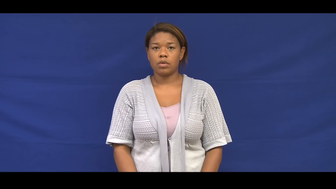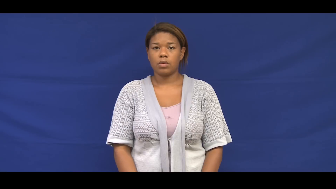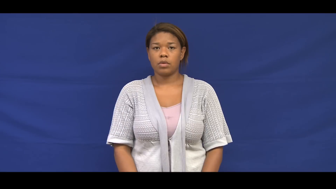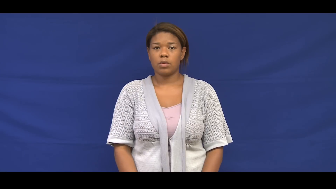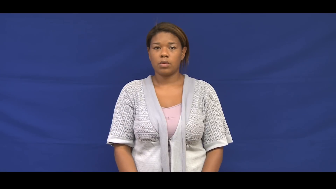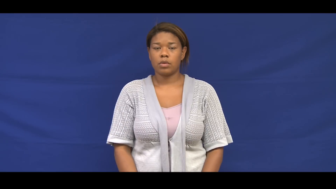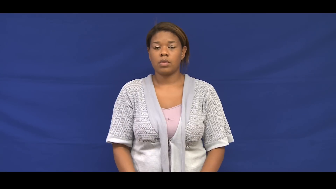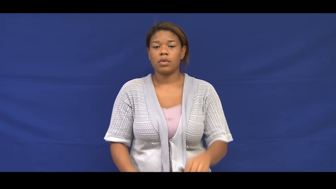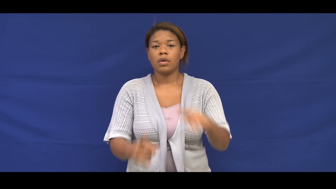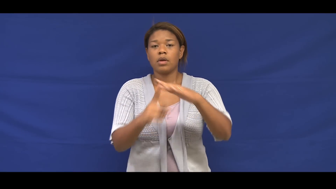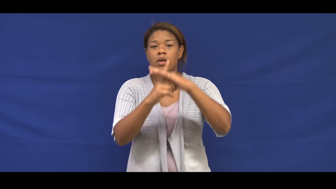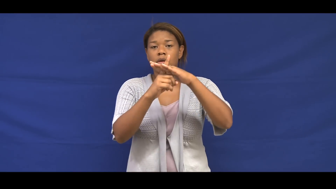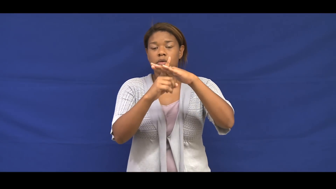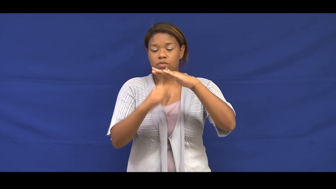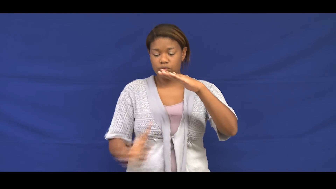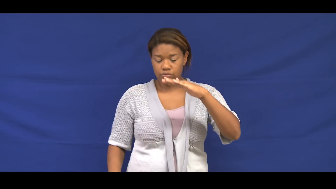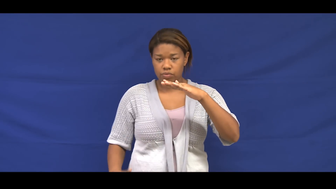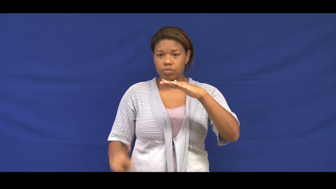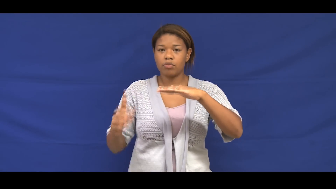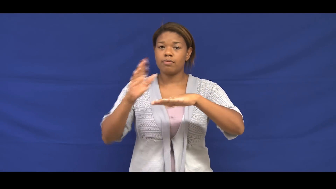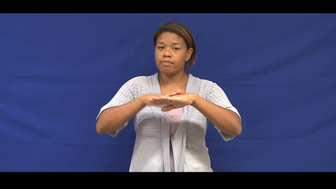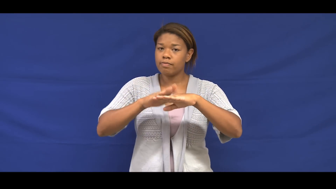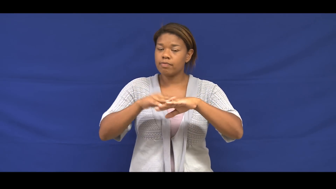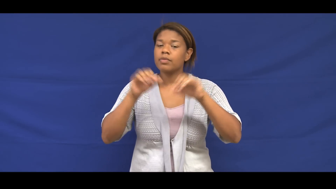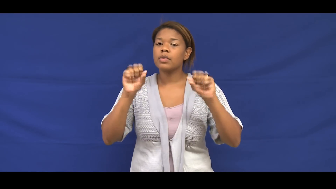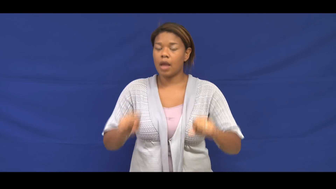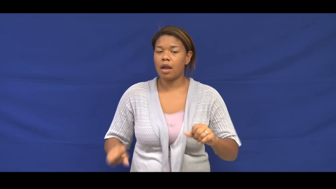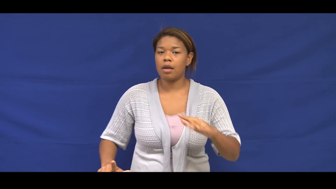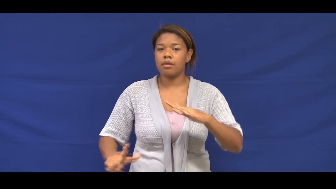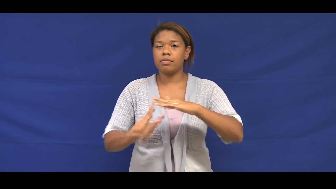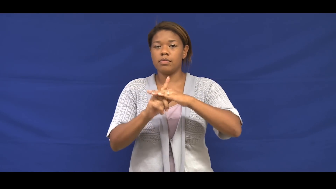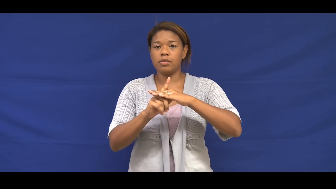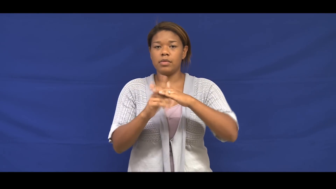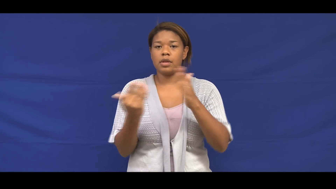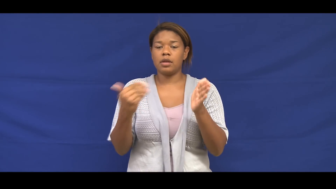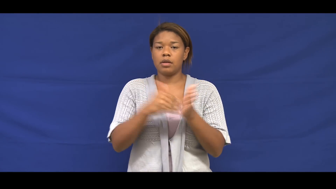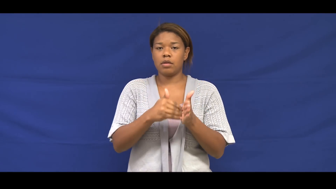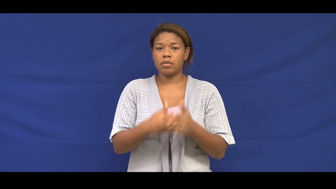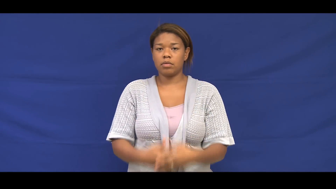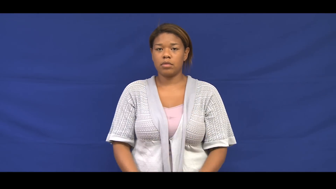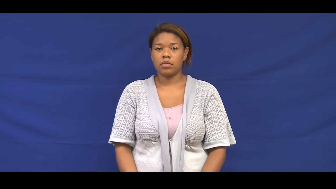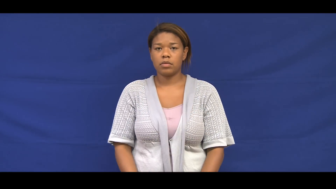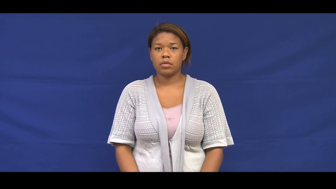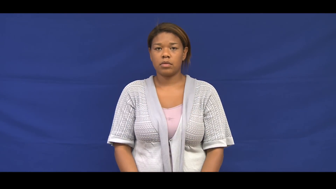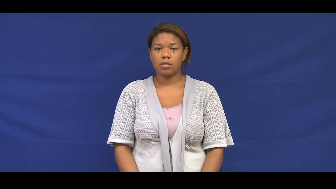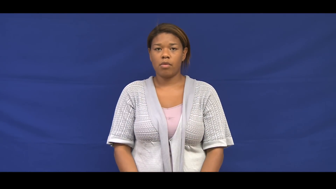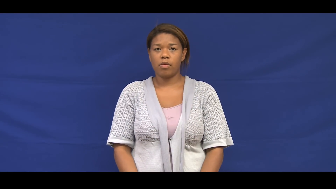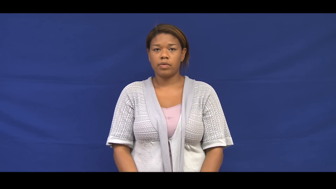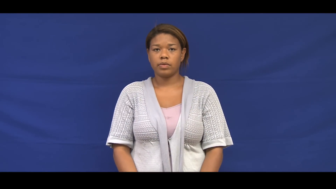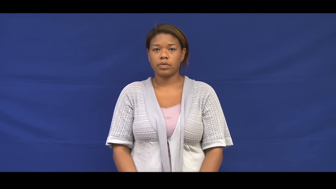Remission